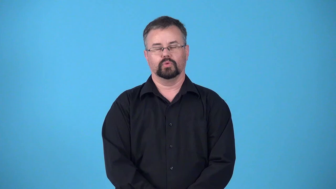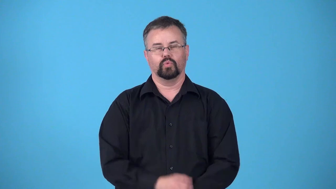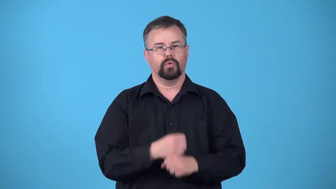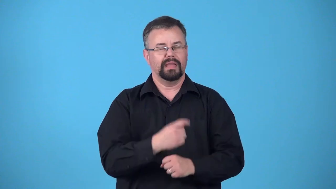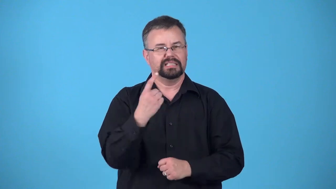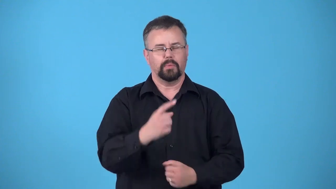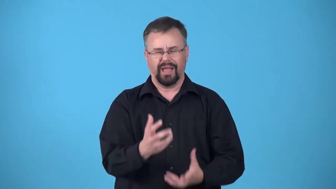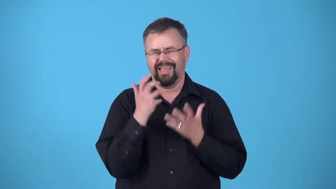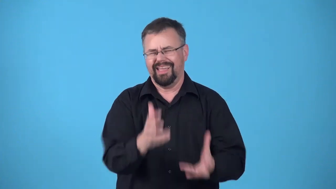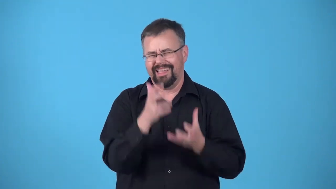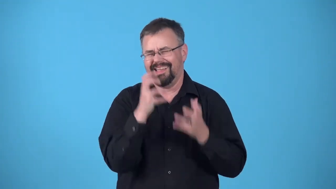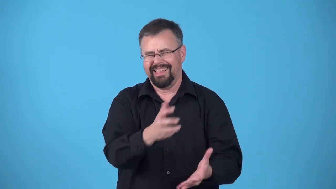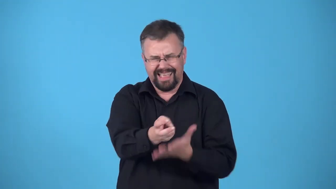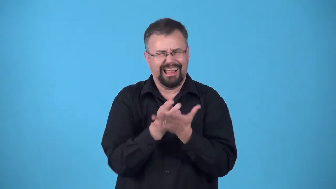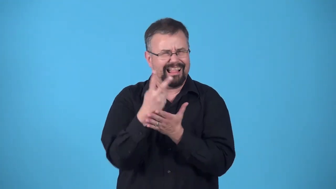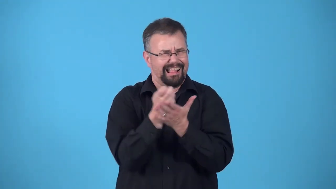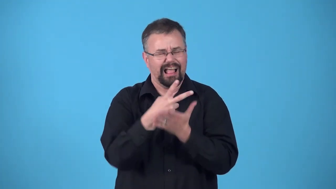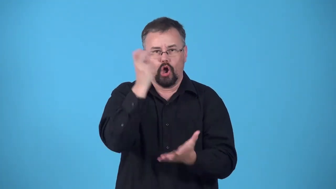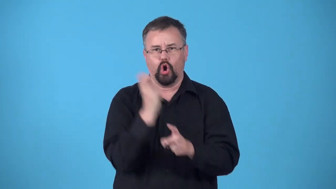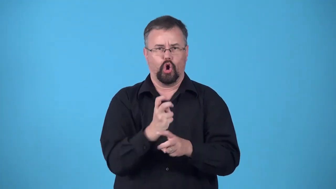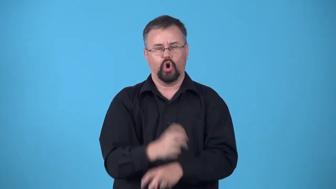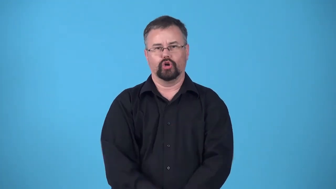crack up